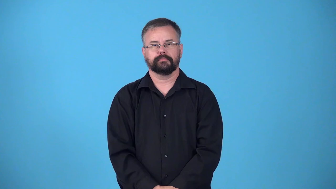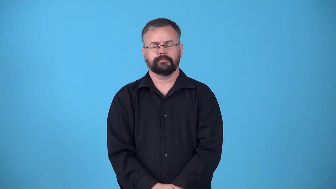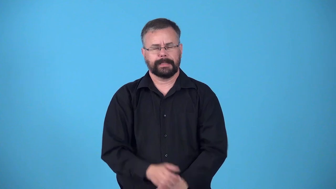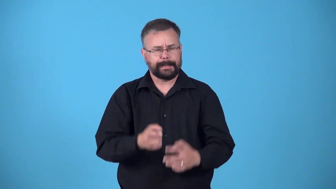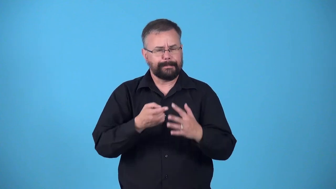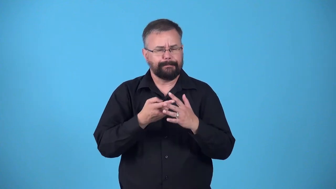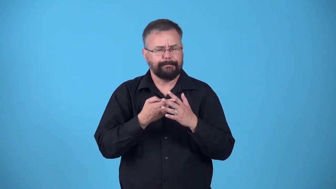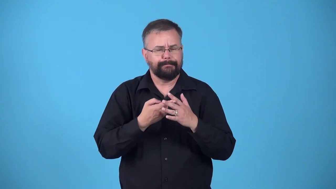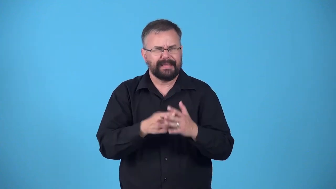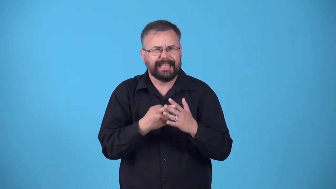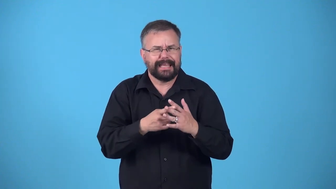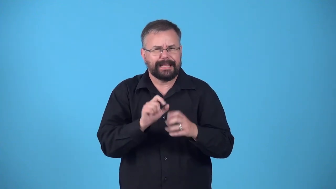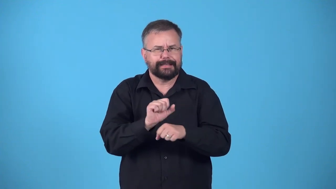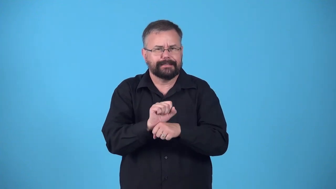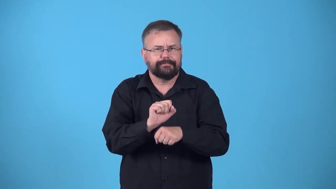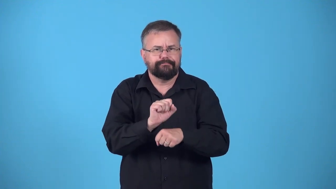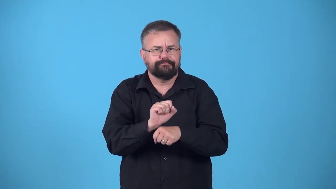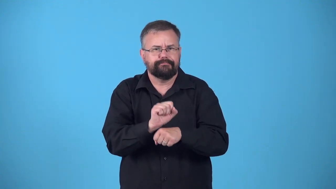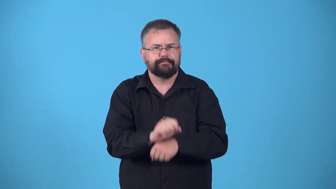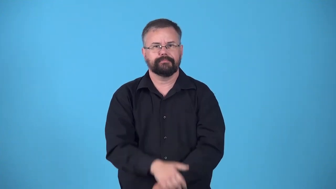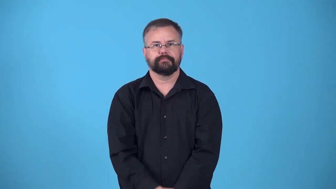early on